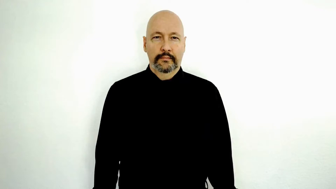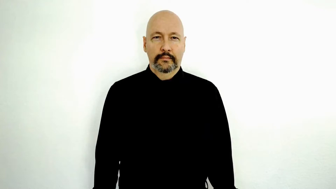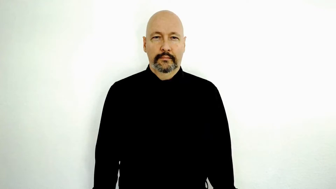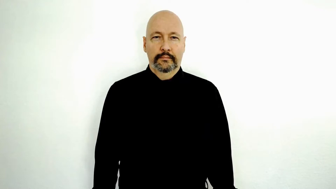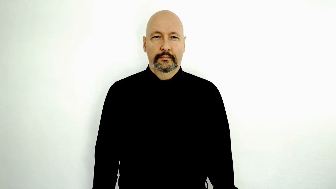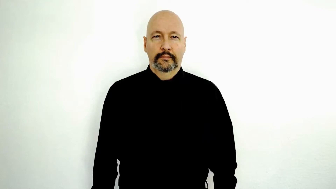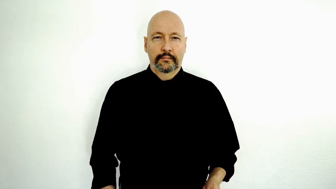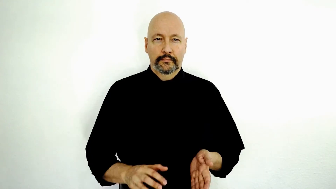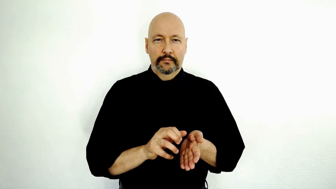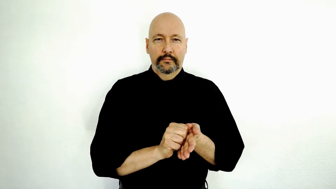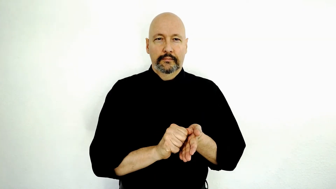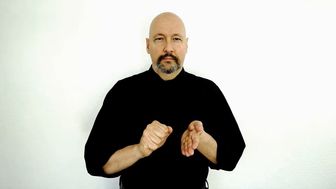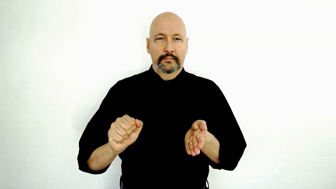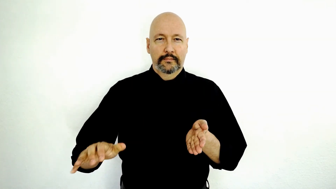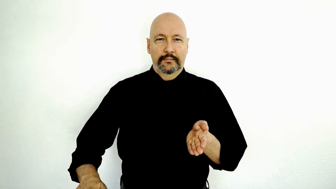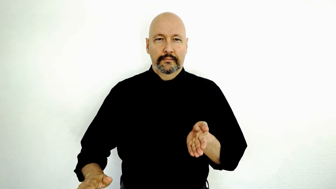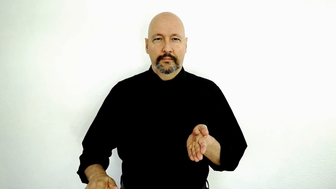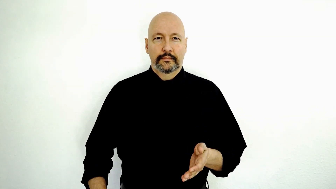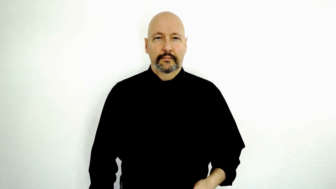REMOVE-from / abortion-[version-02] / take out from and throw away / get rid of that part